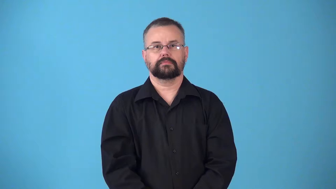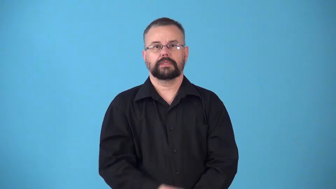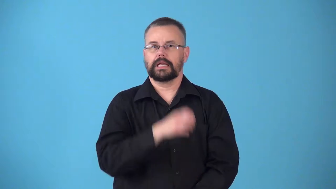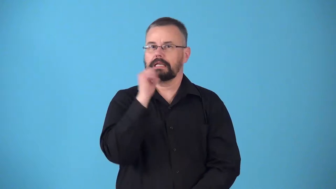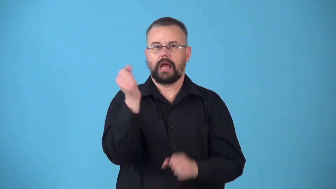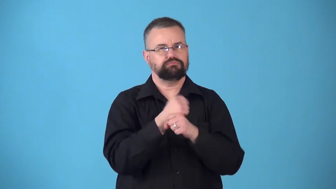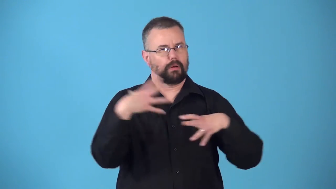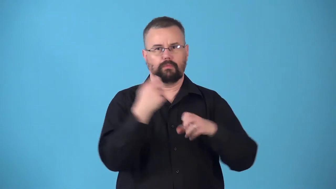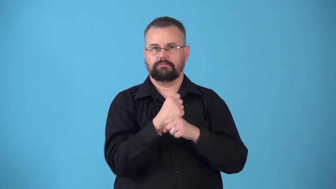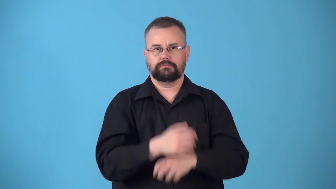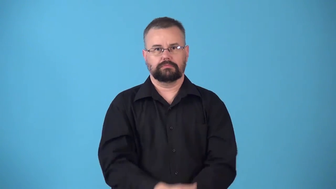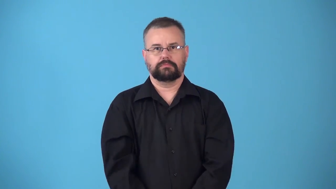nonexplosive